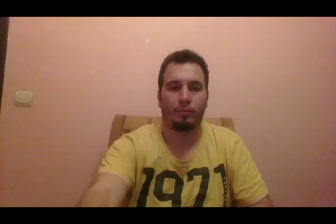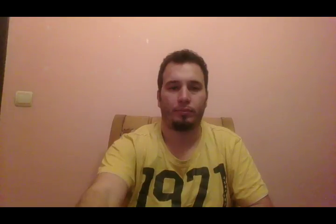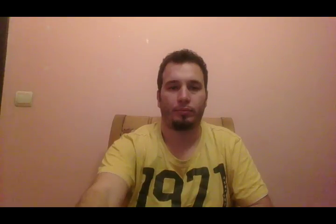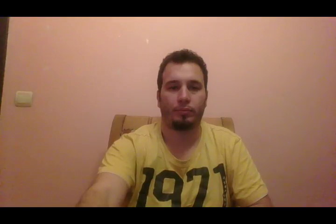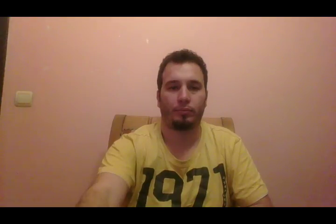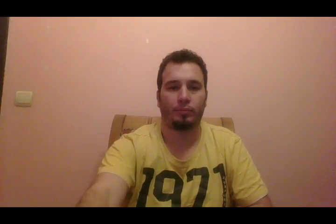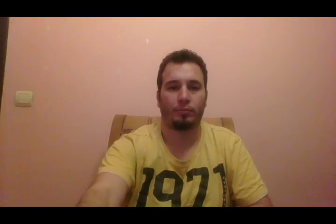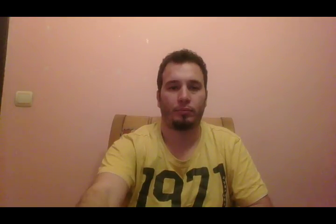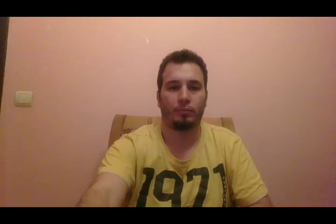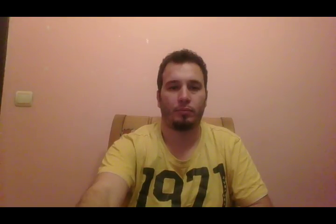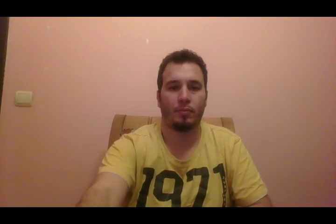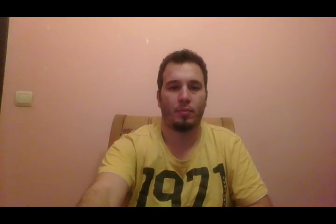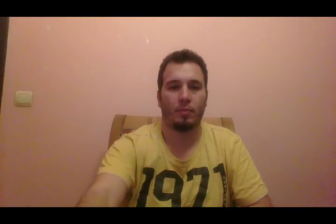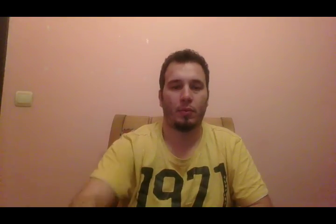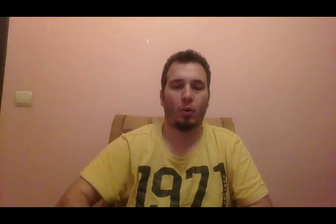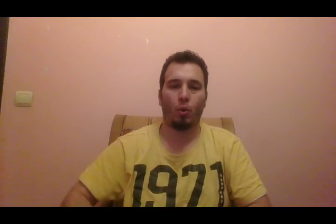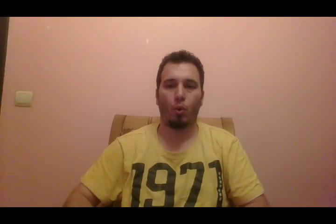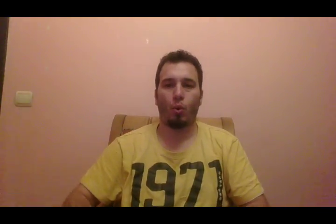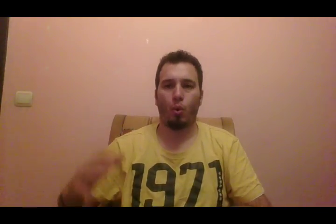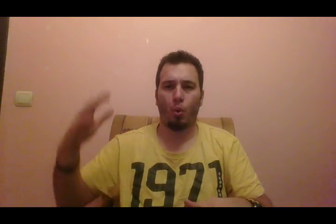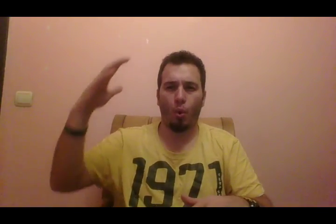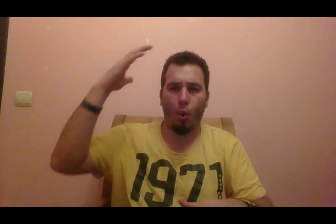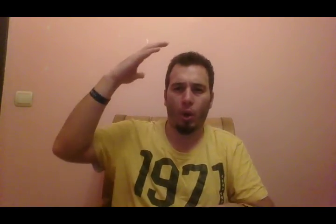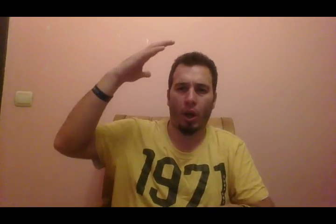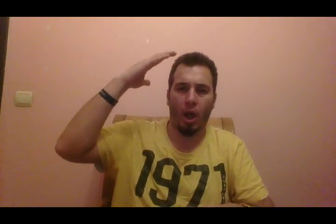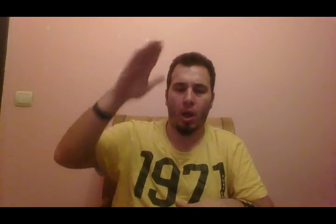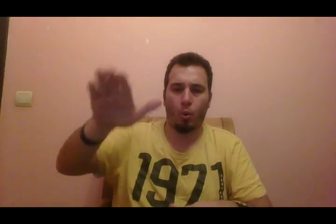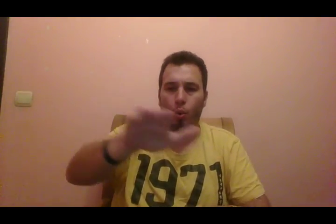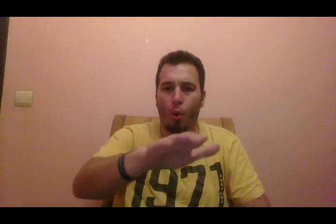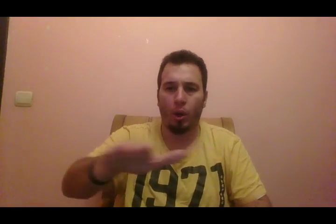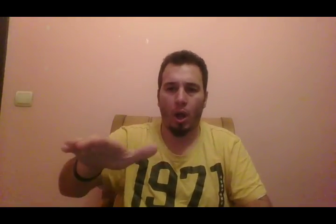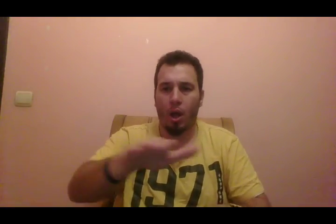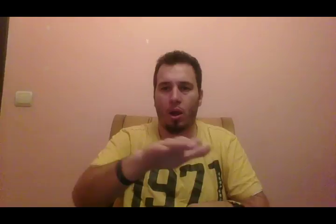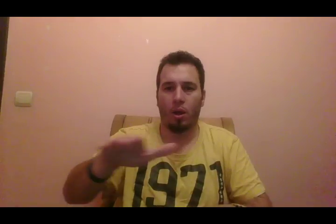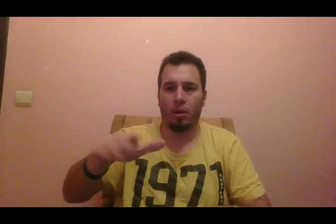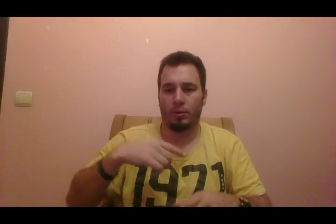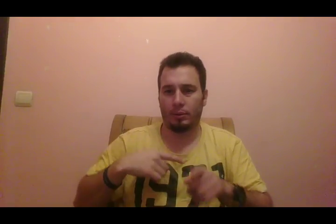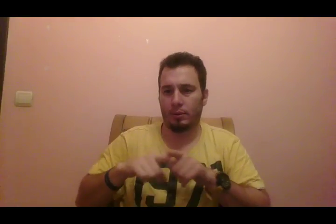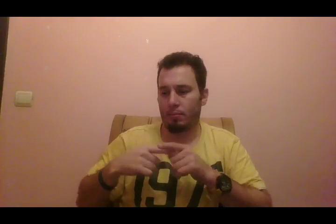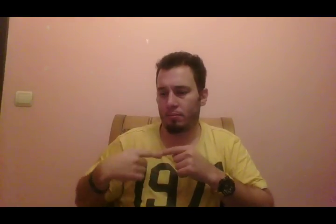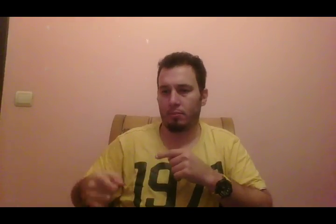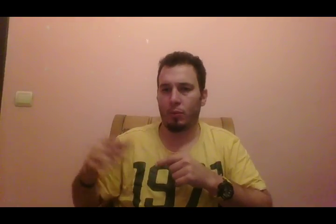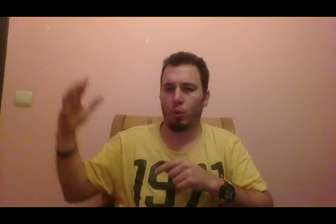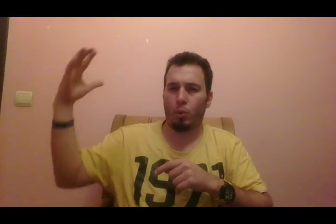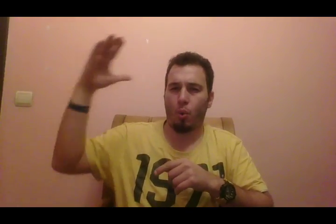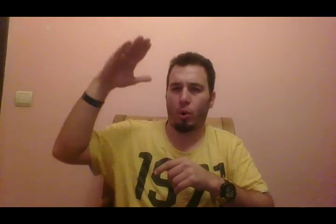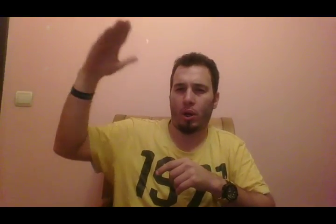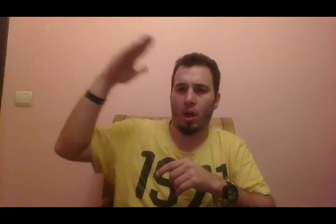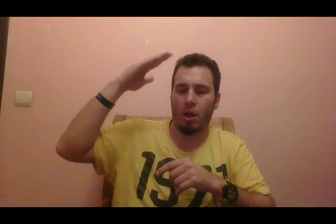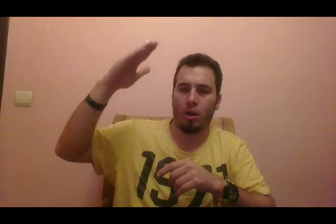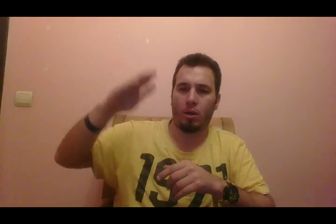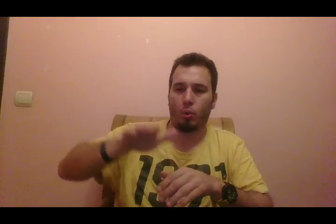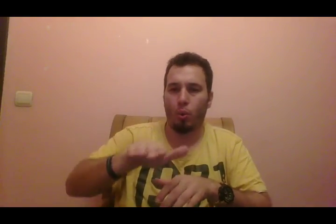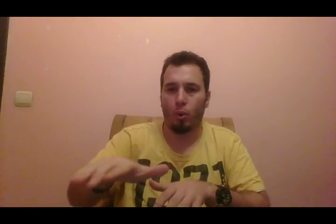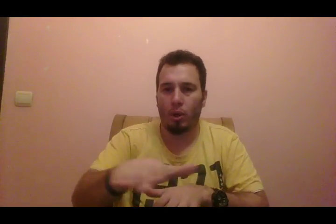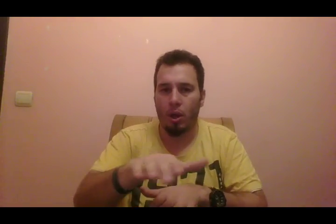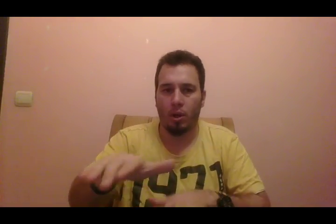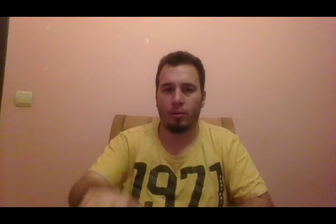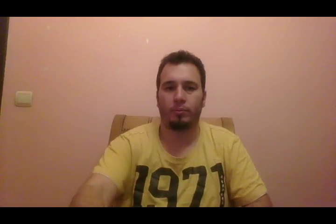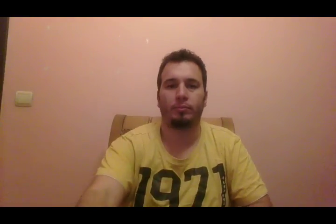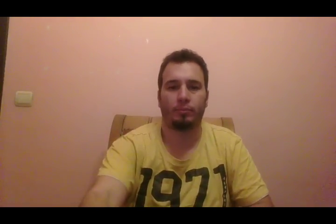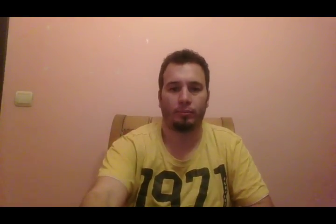shadow